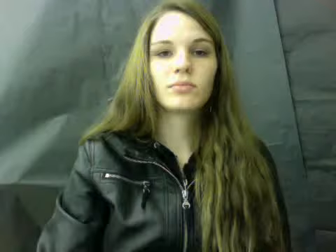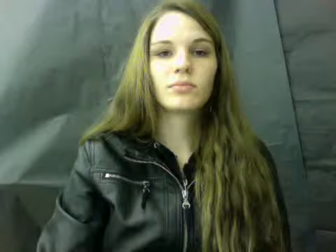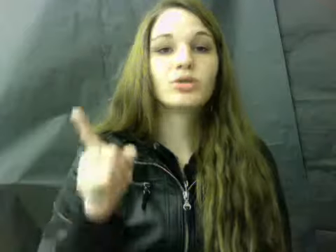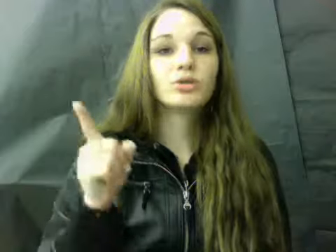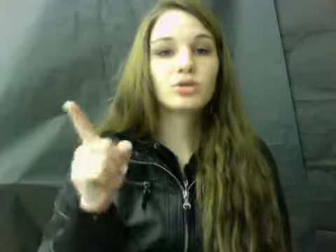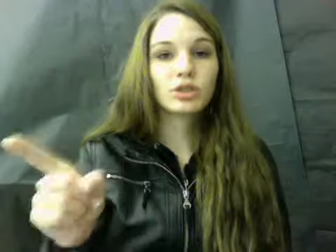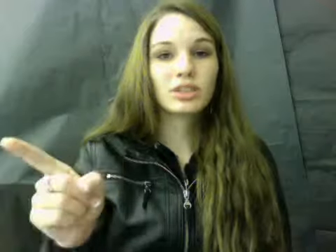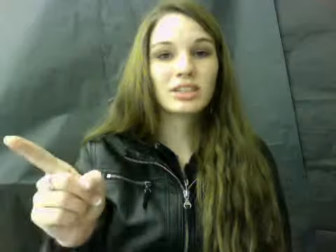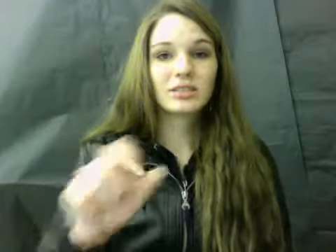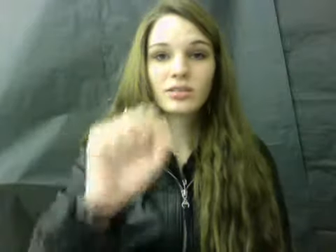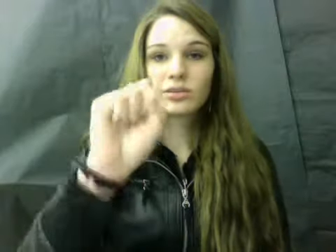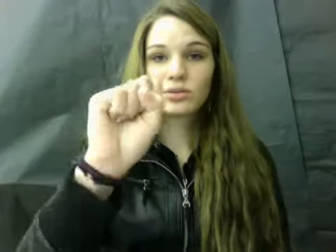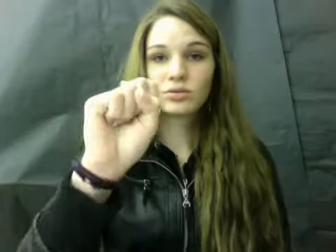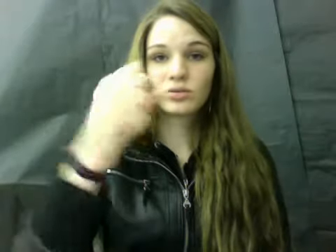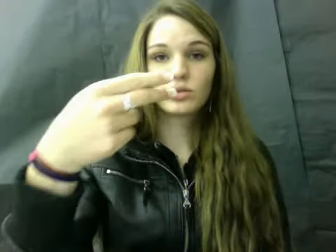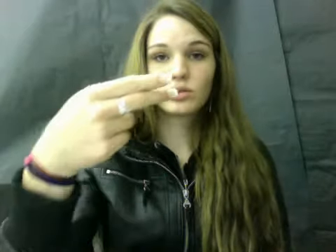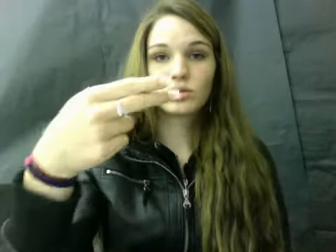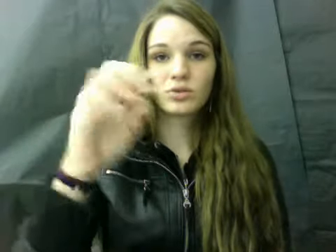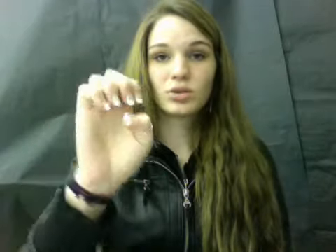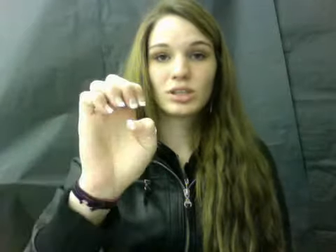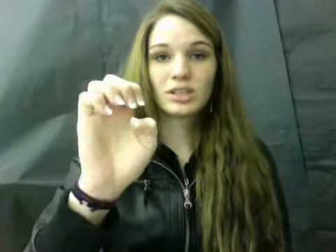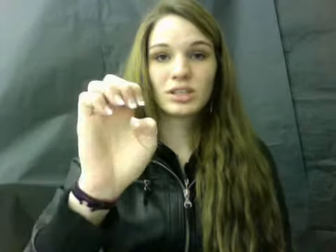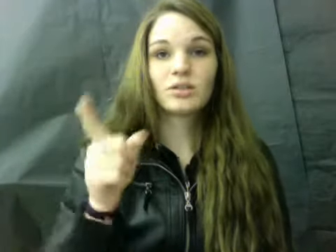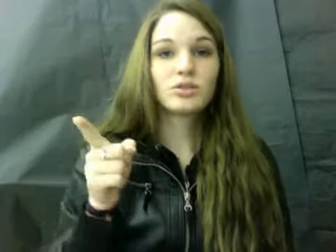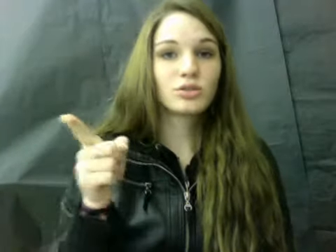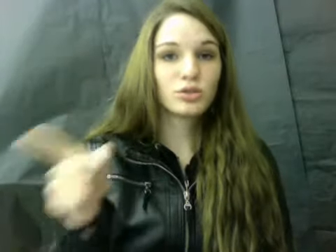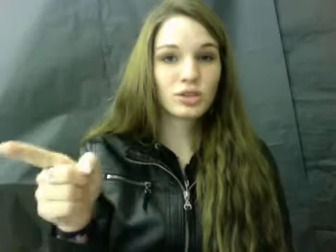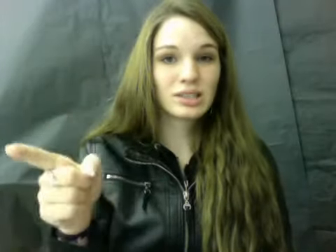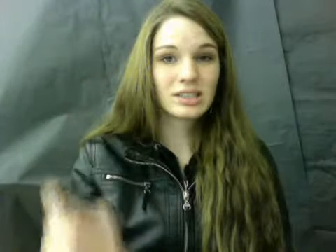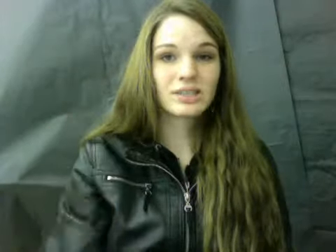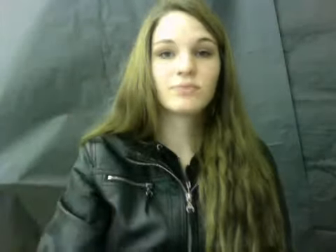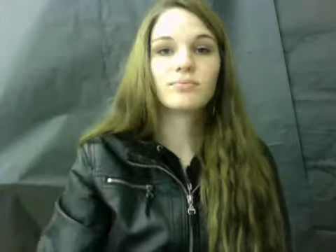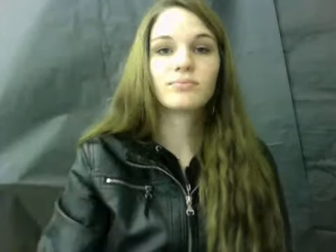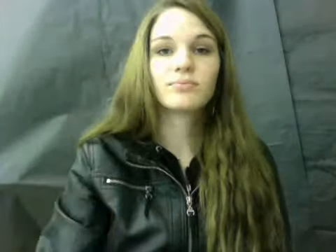She